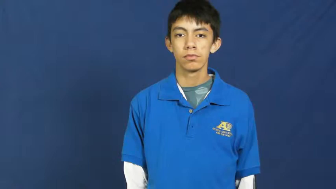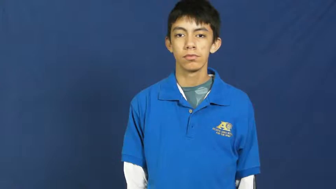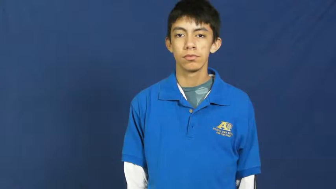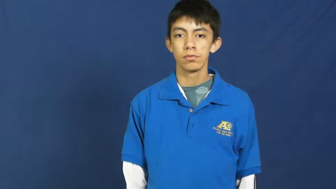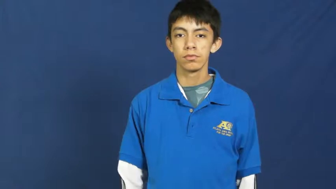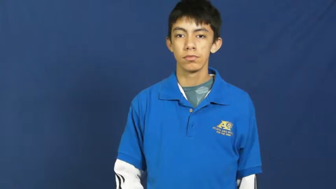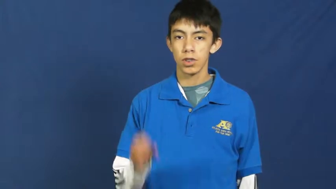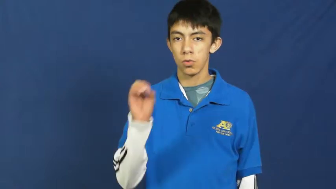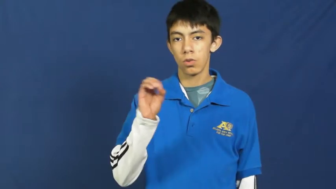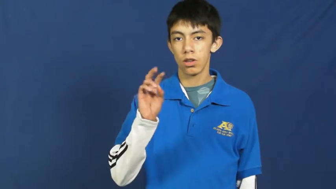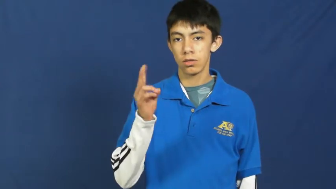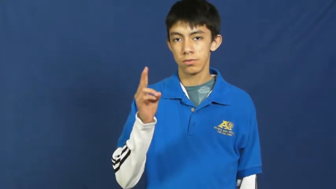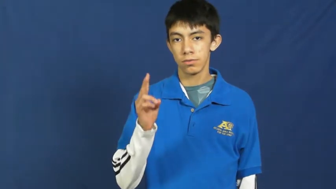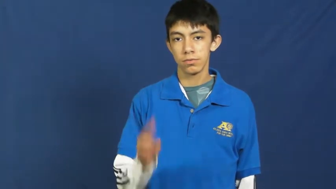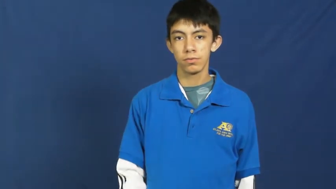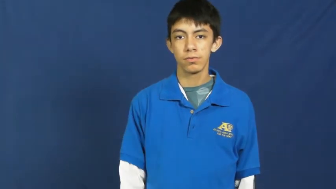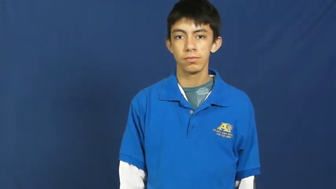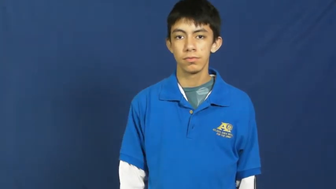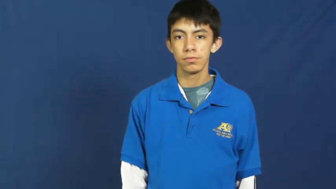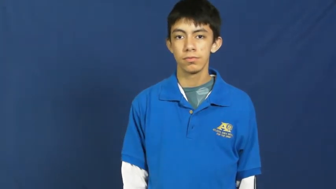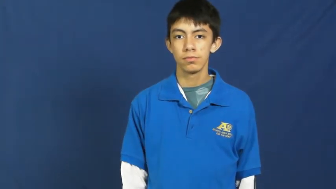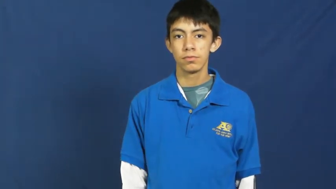oxygen